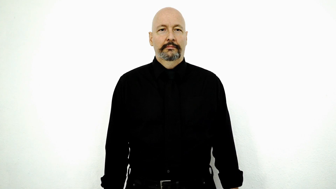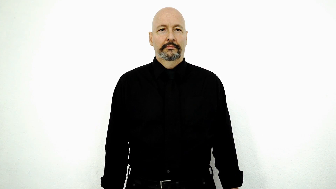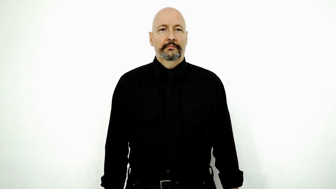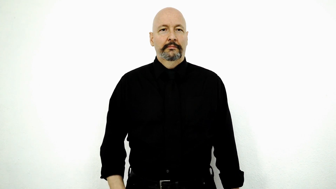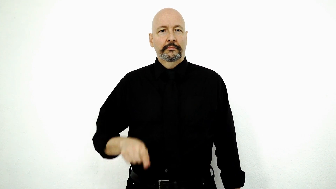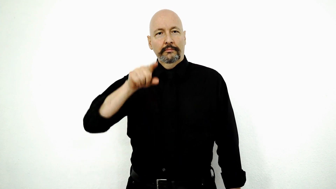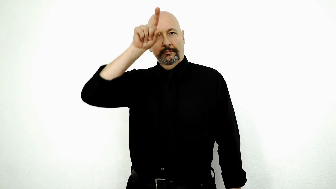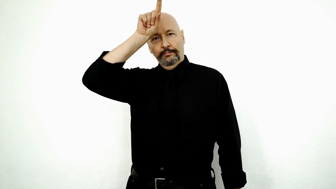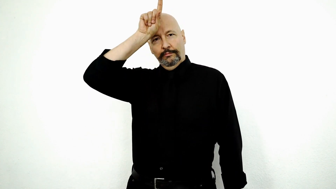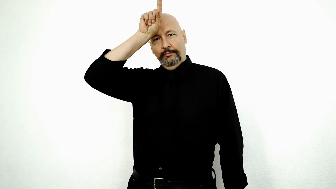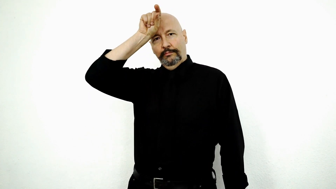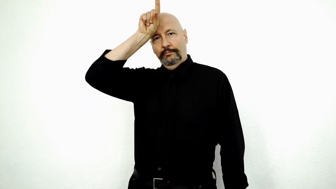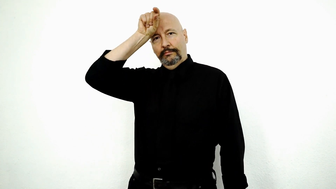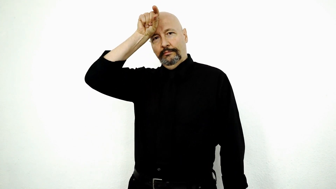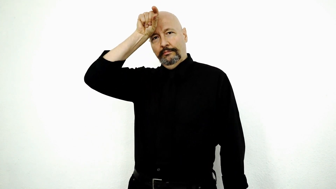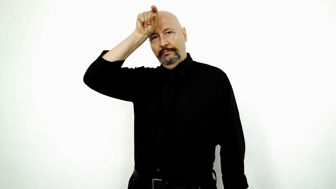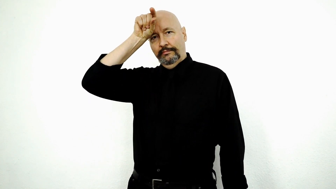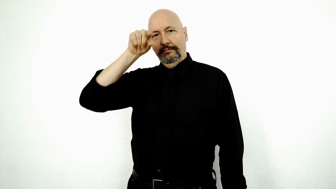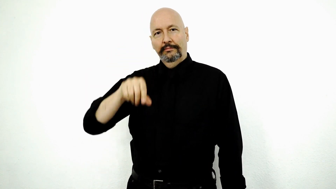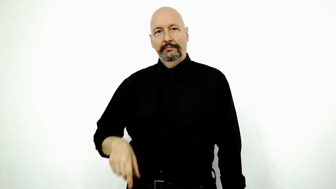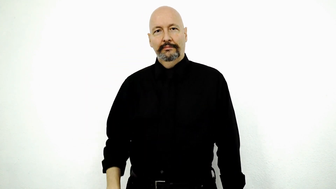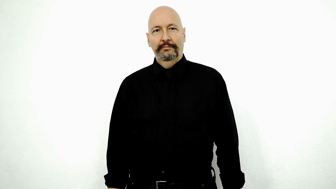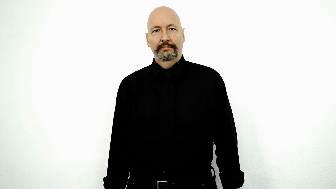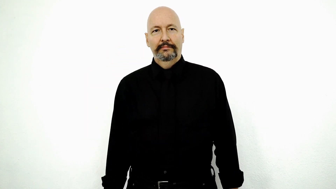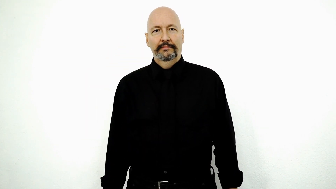QUAIL